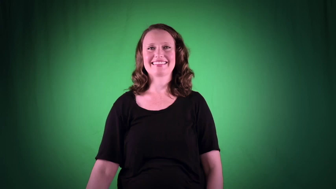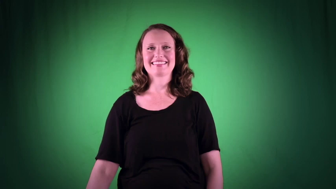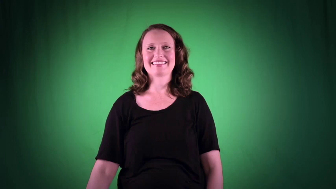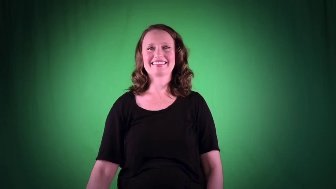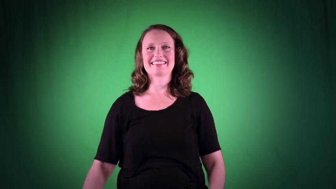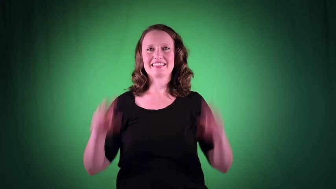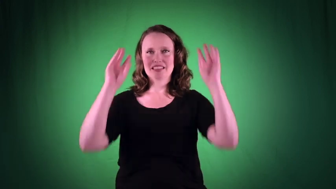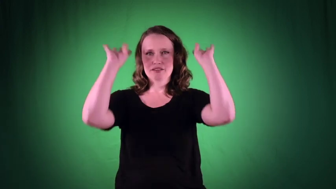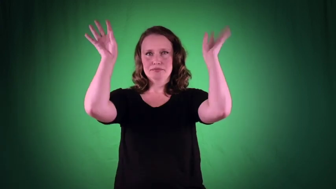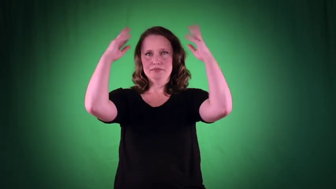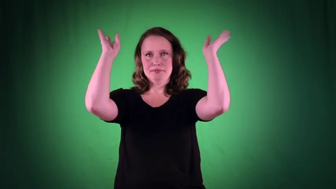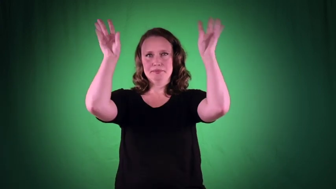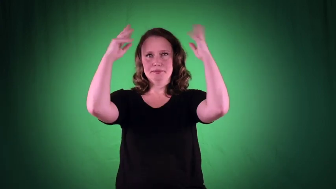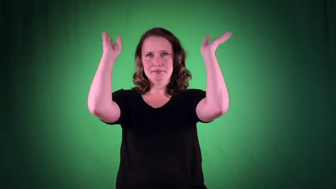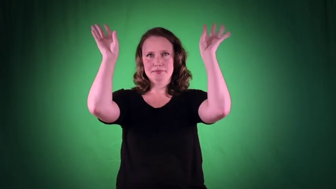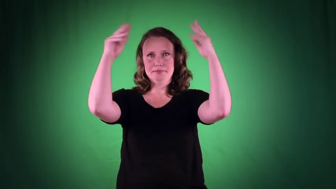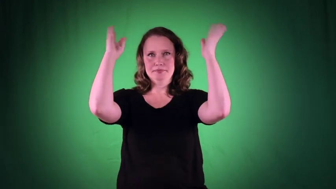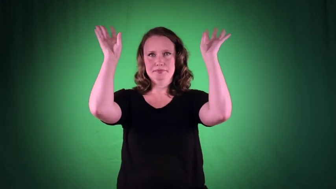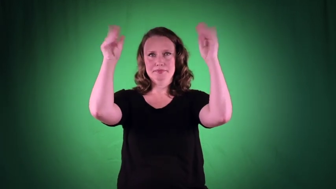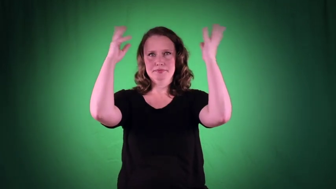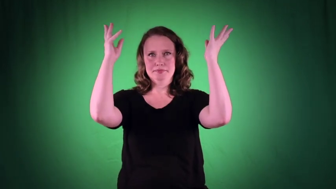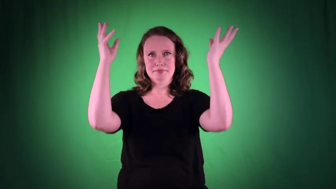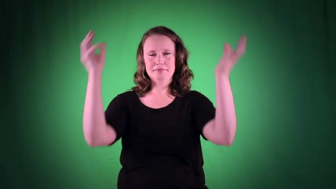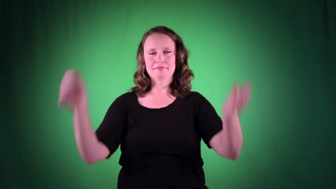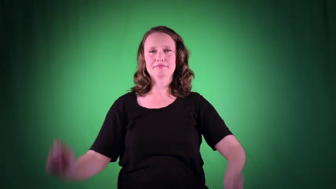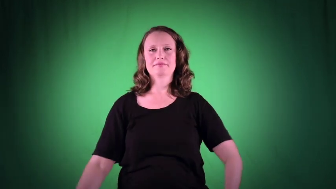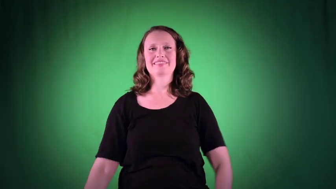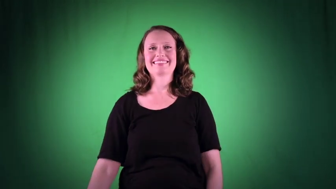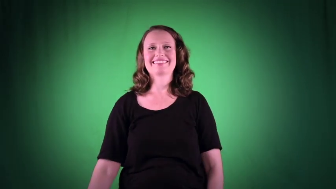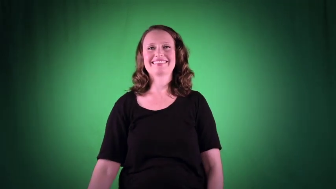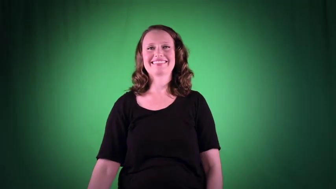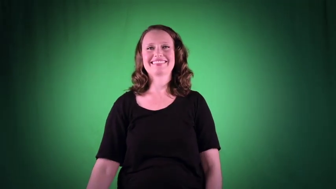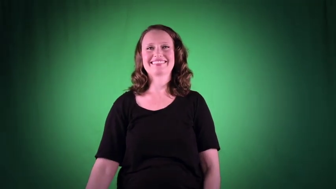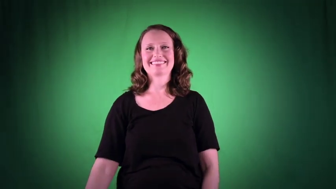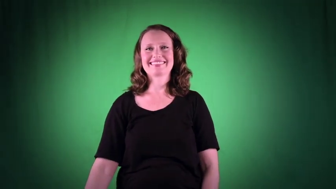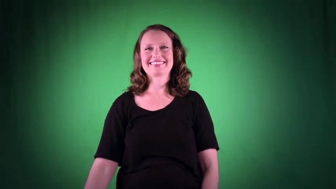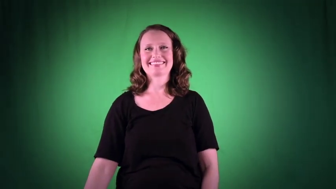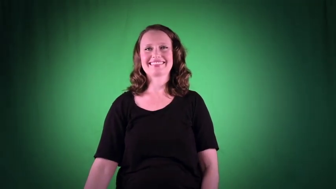Ambulance Lights Flashing